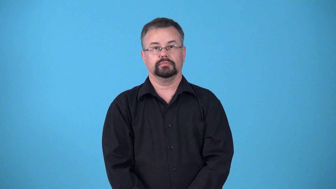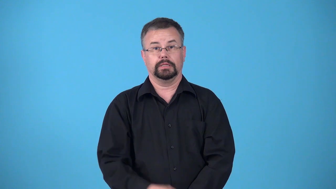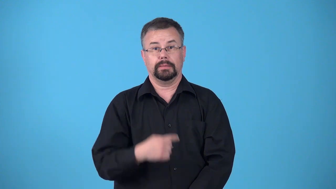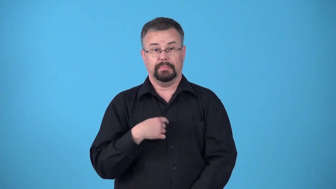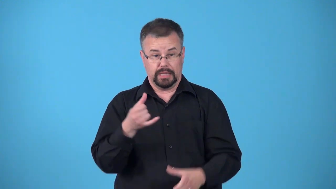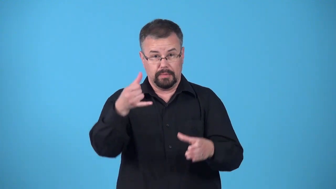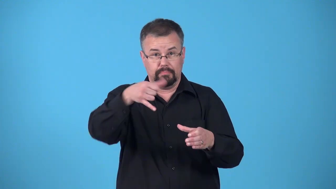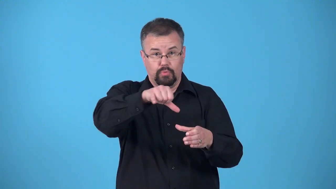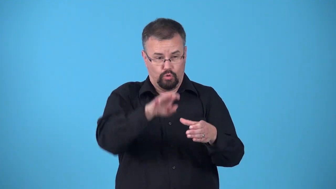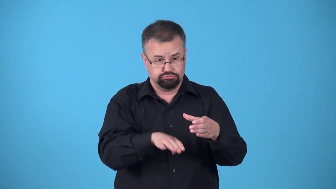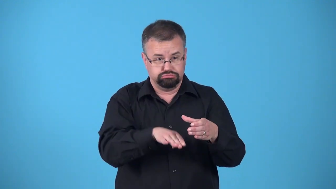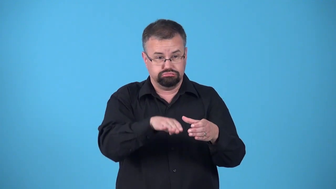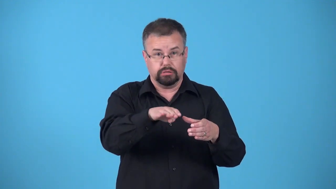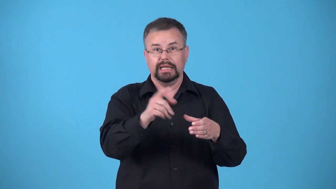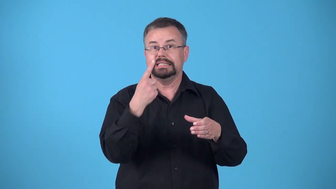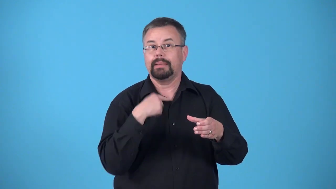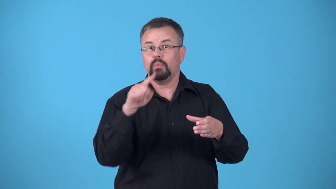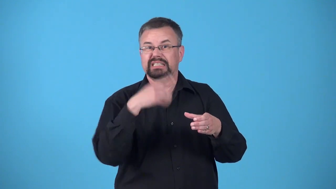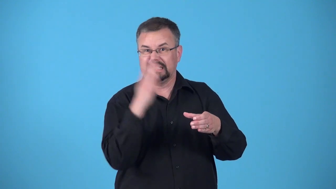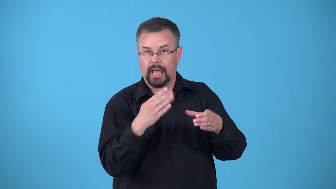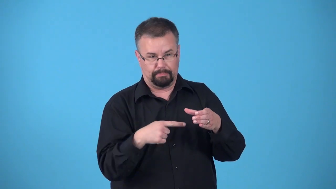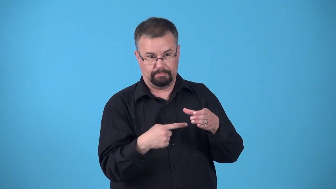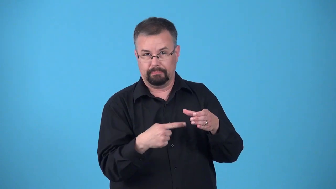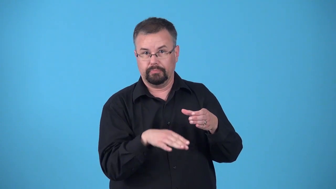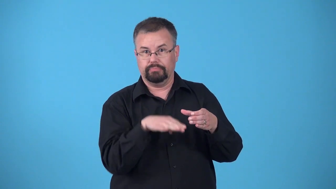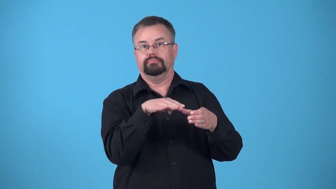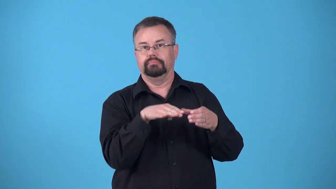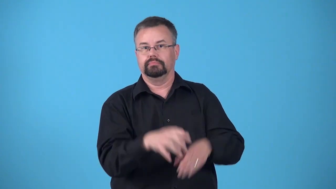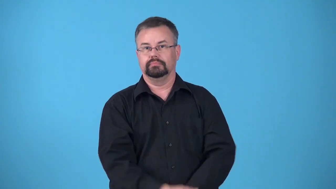say when